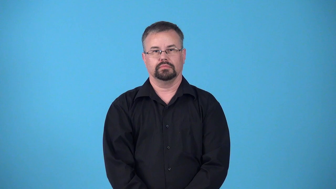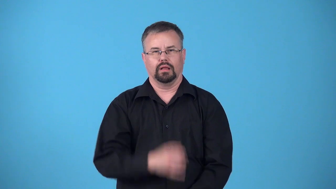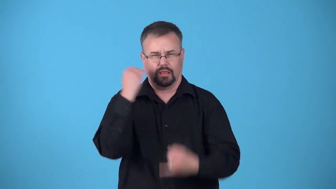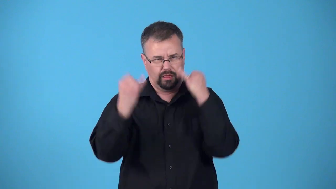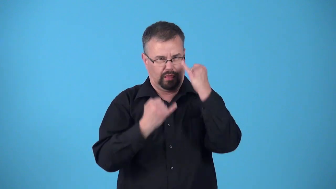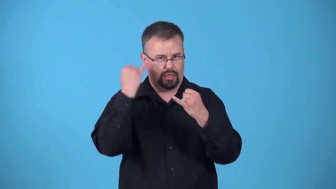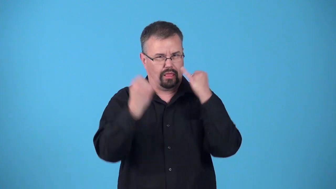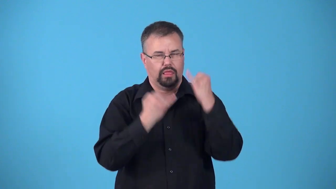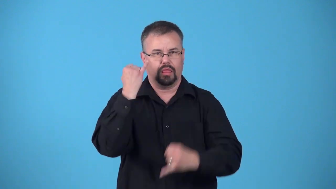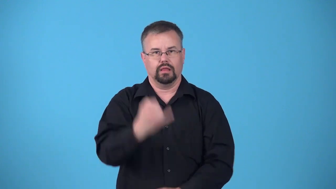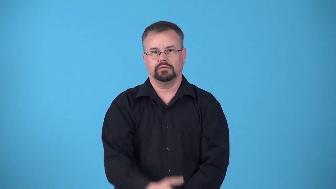I must be seeing things